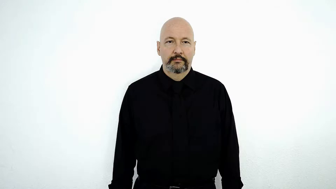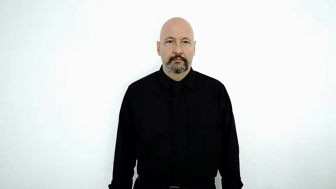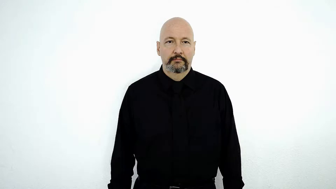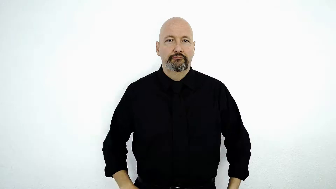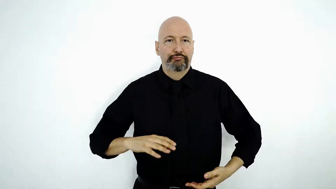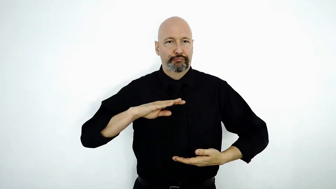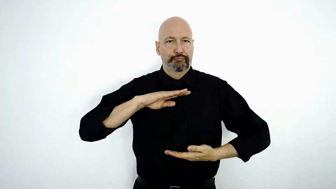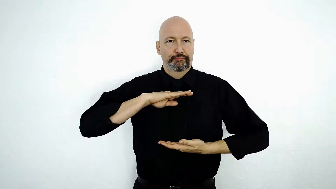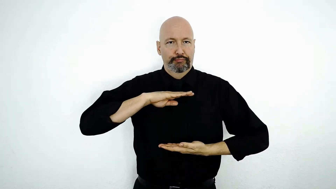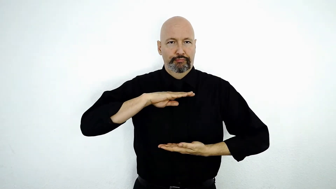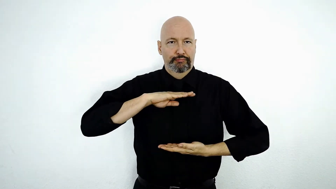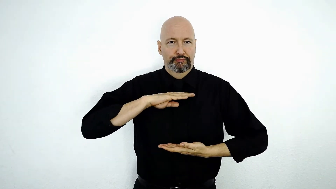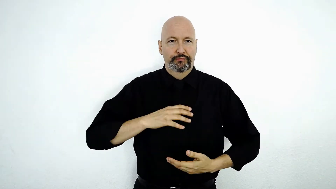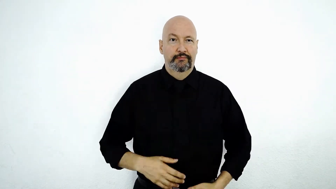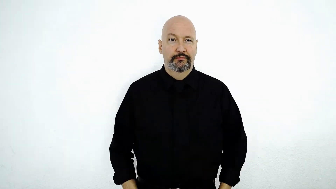CHEST-[version]